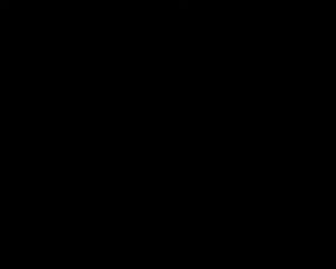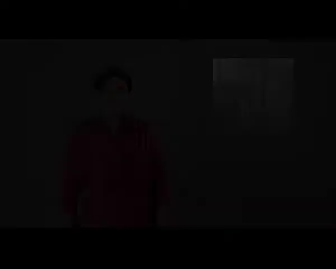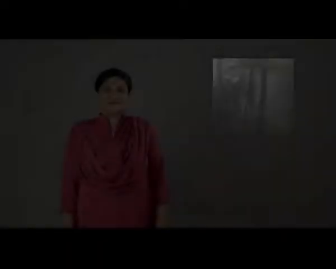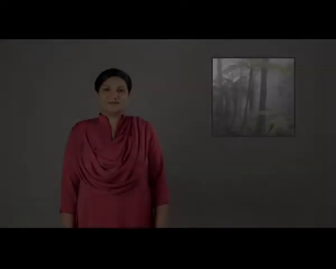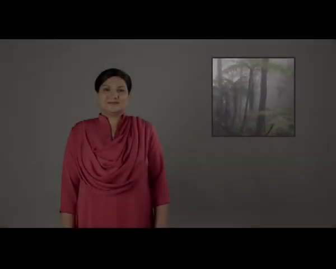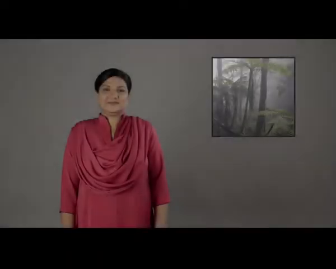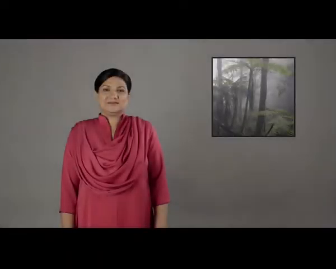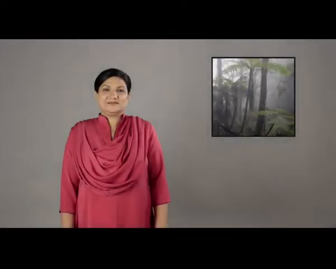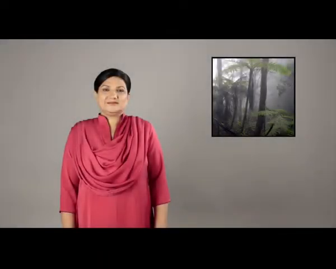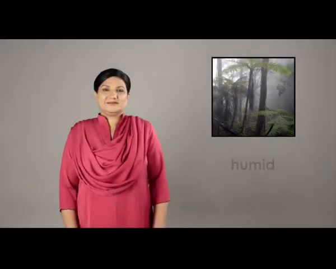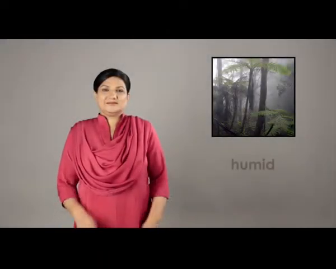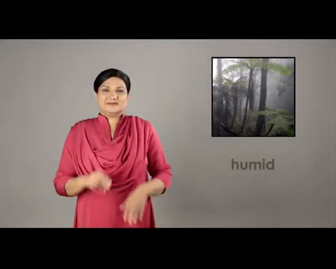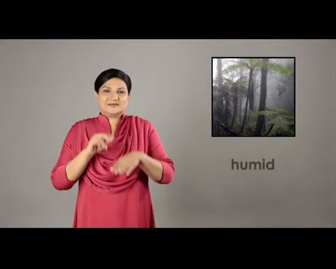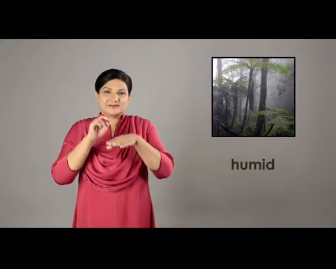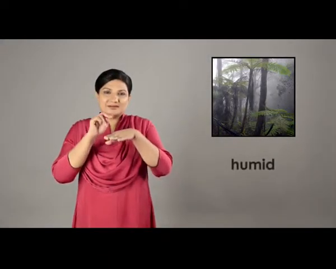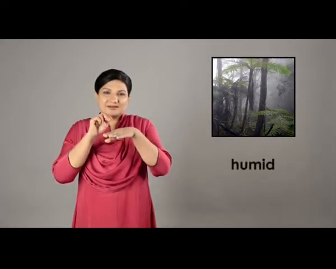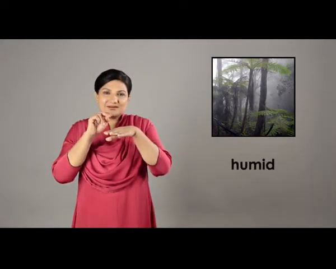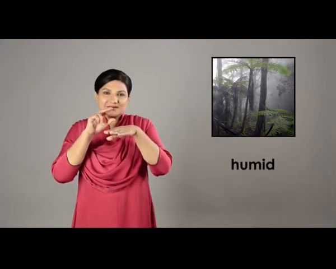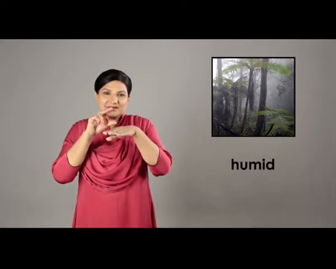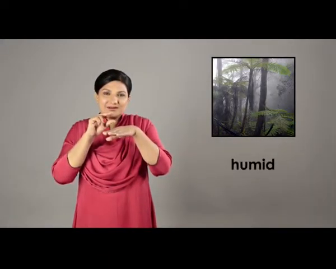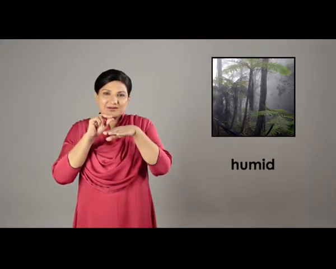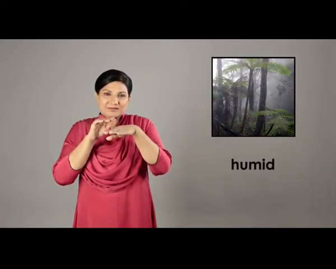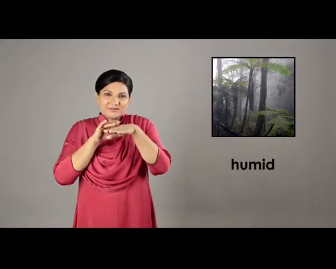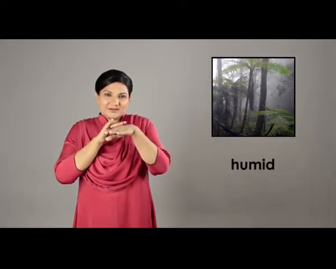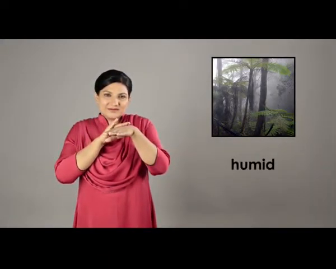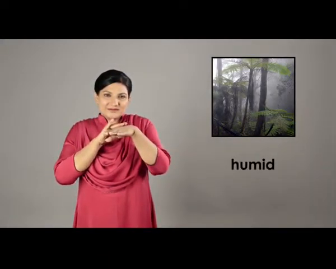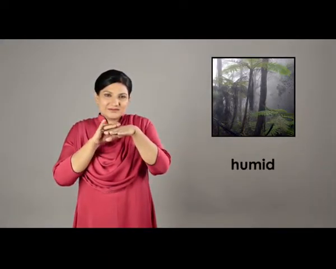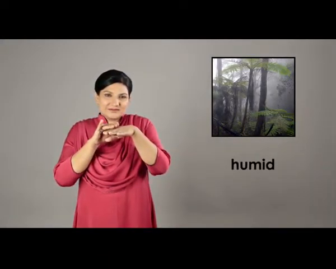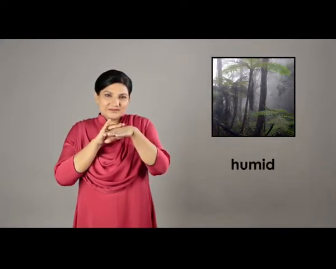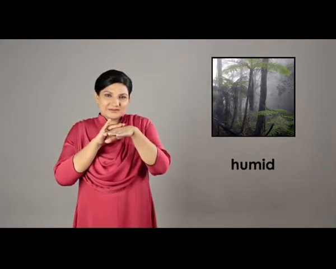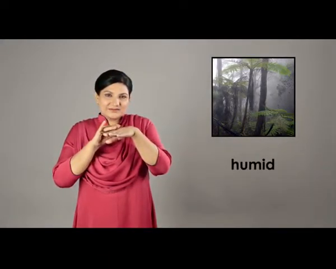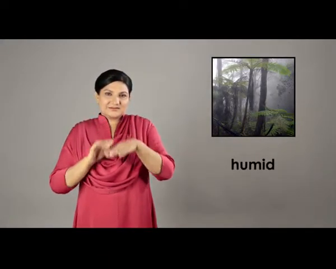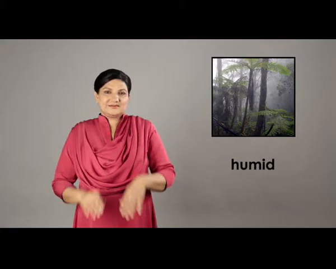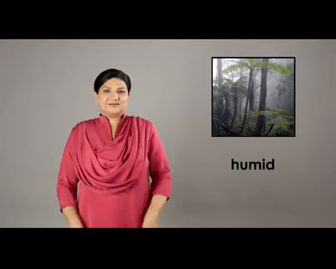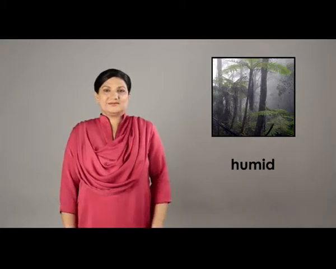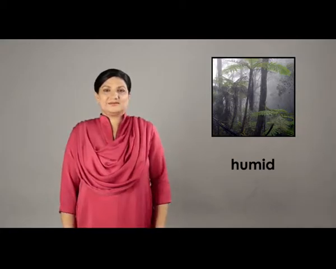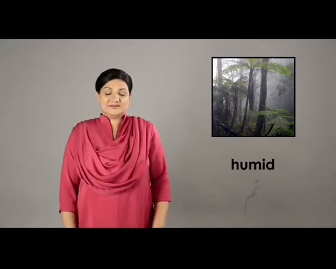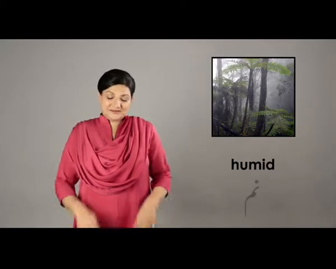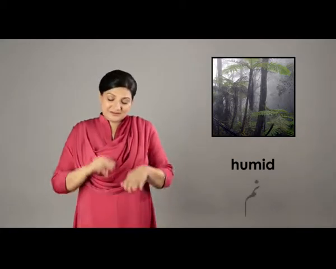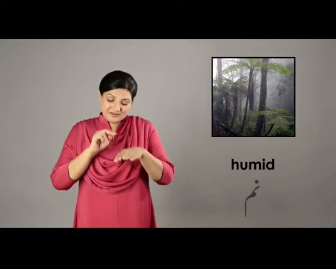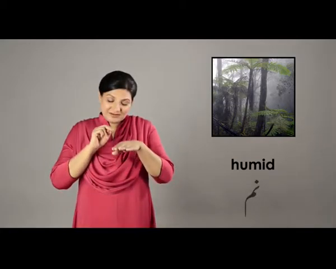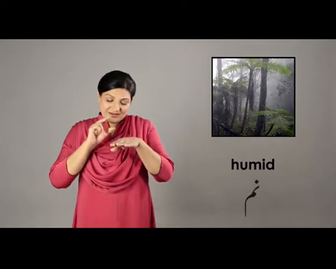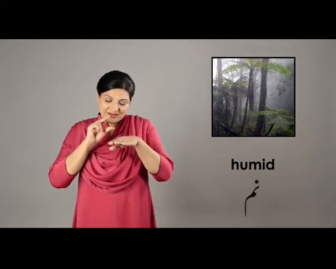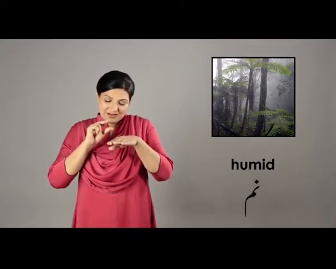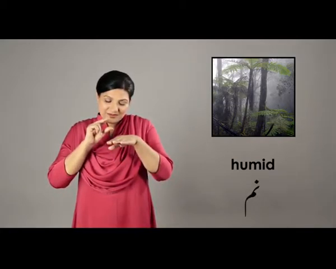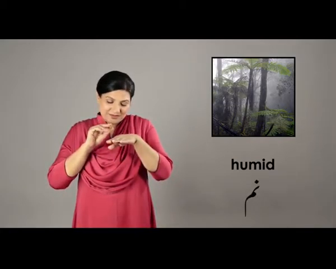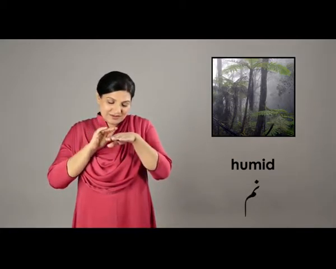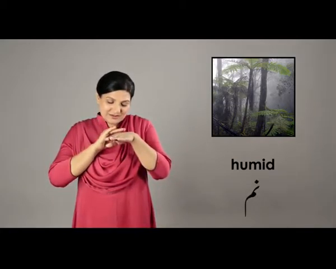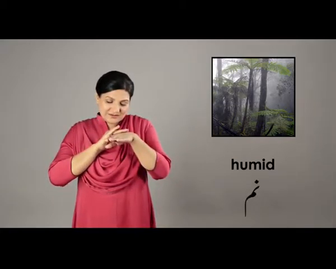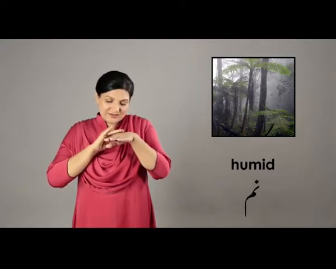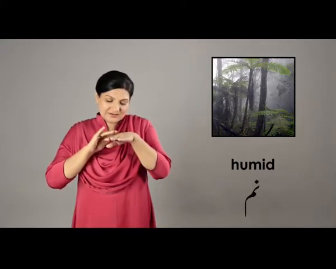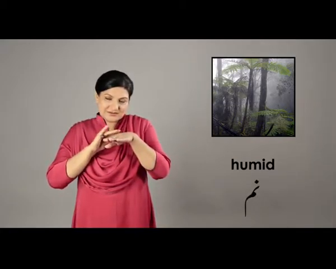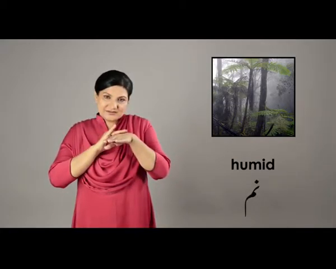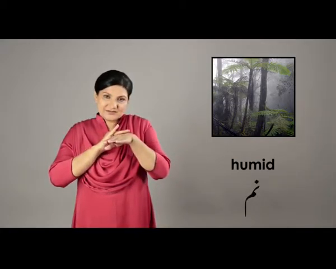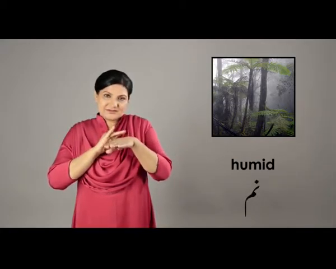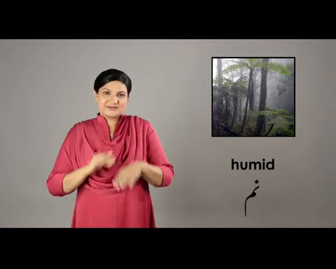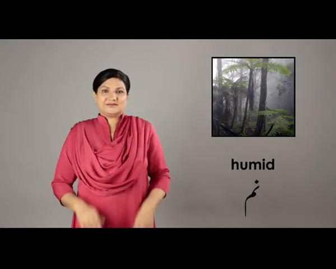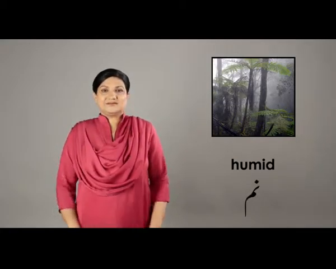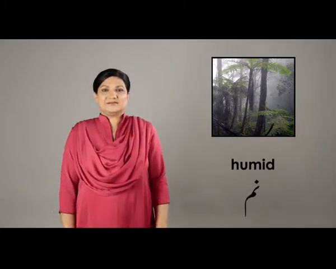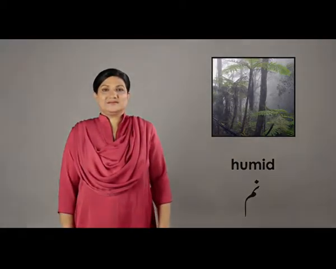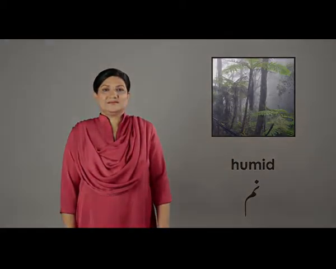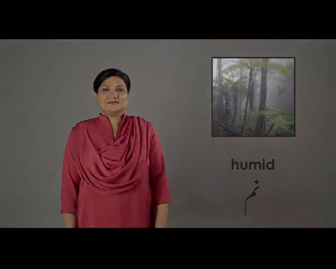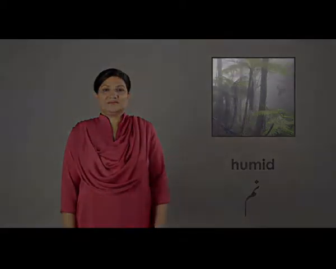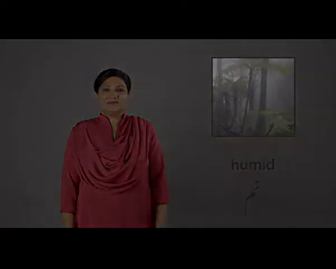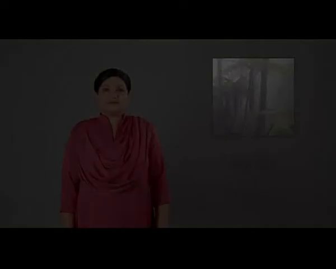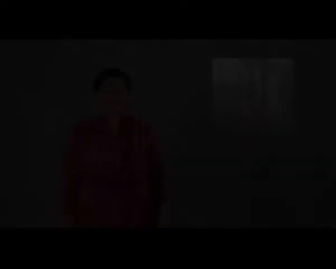humid